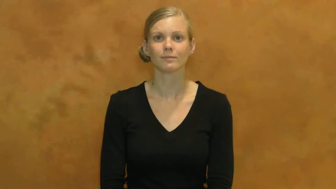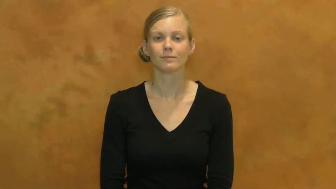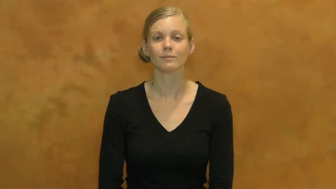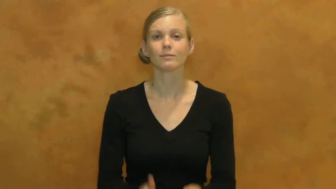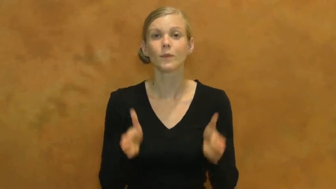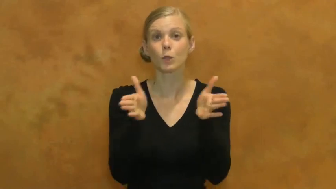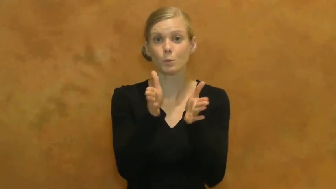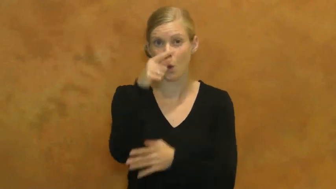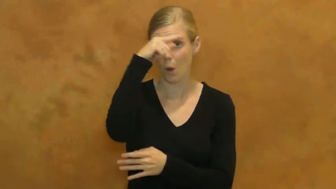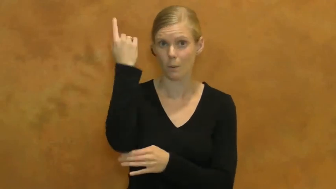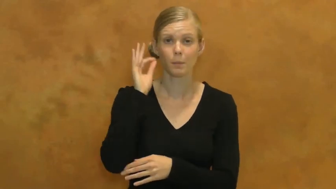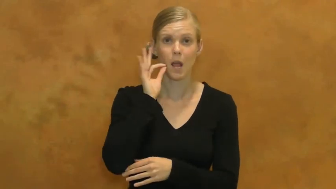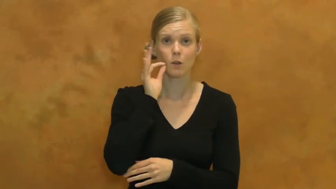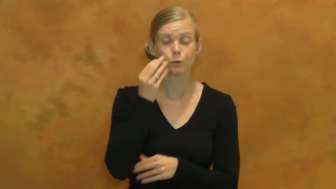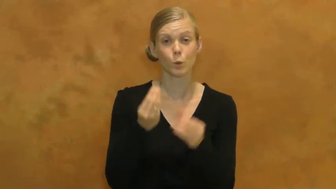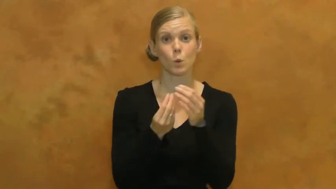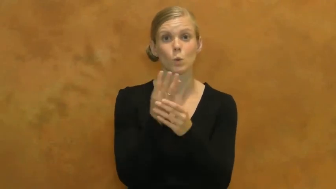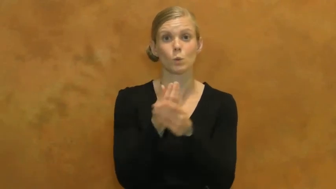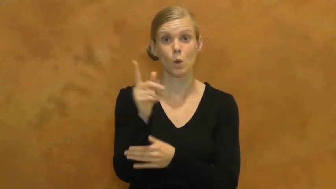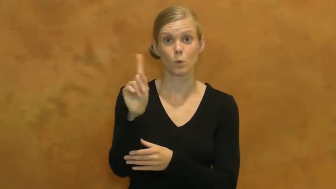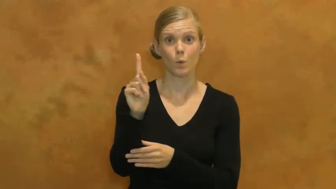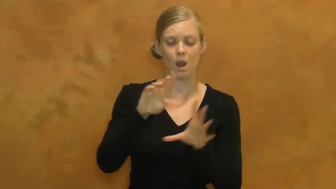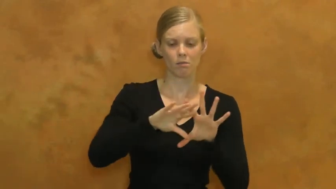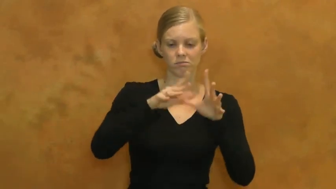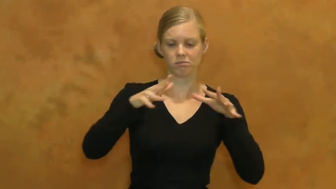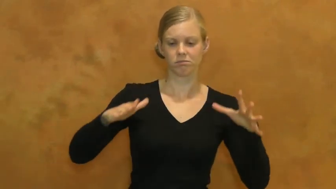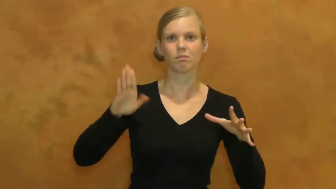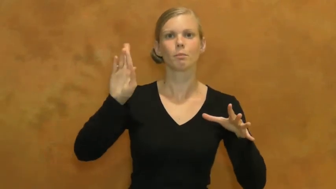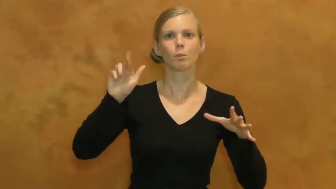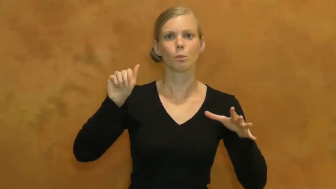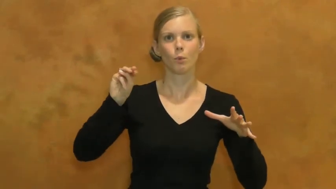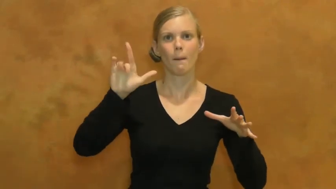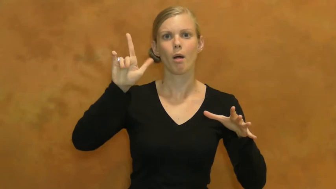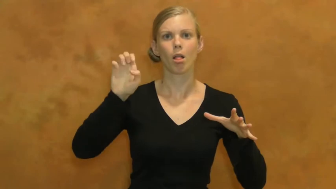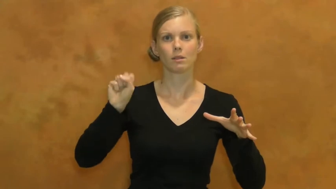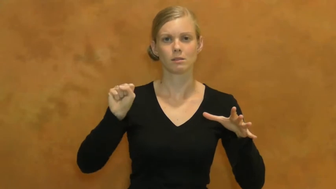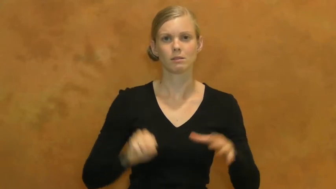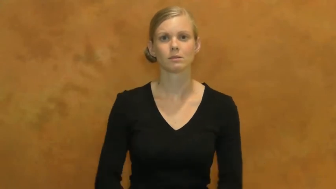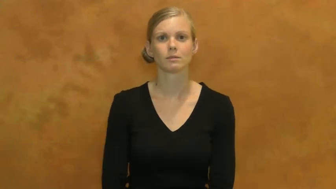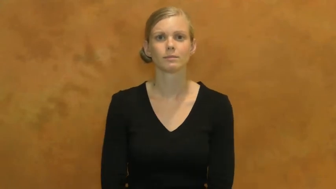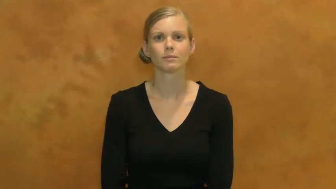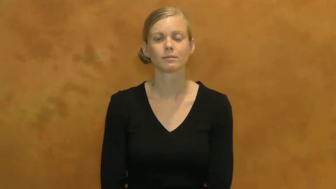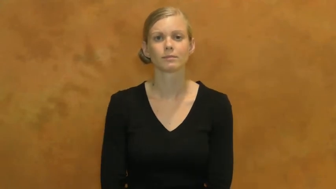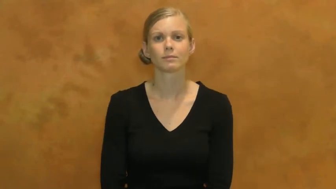blackberry